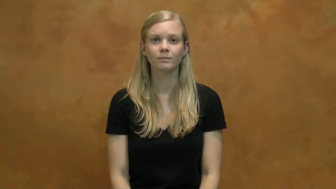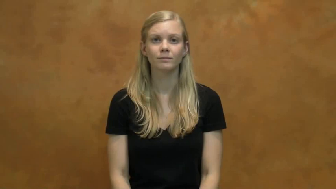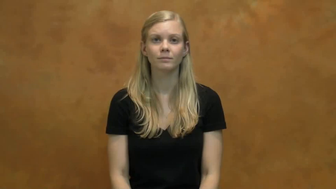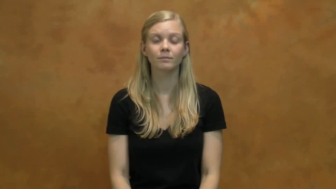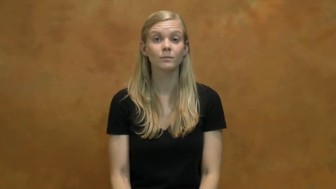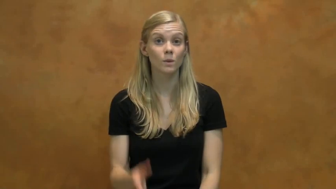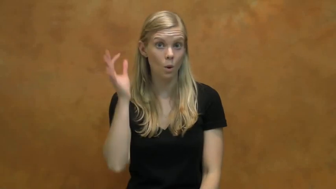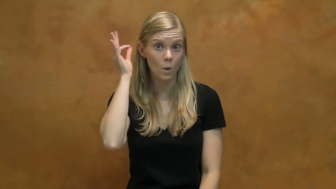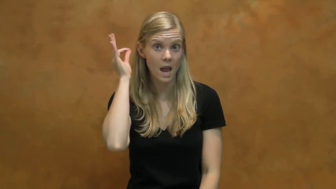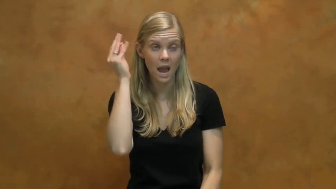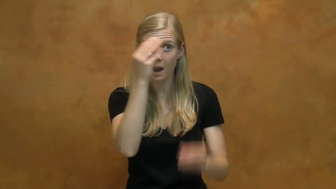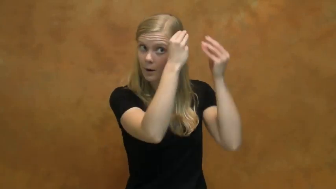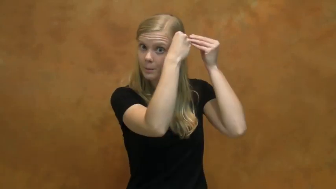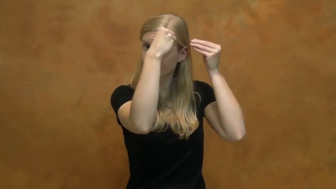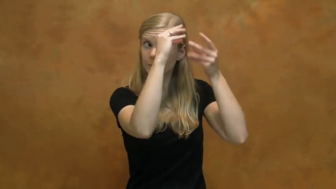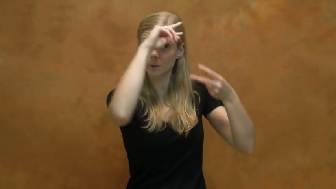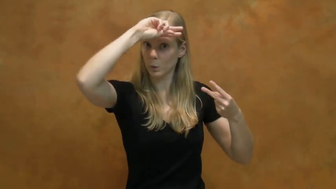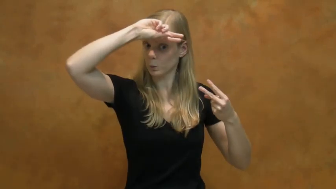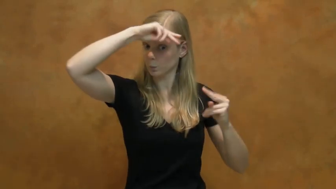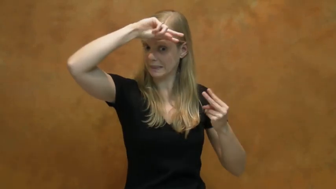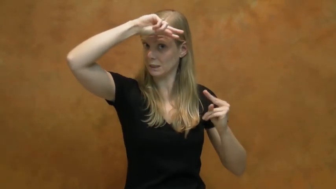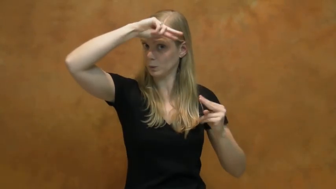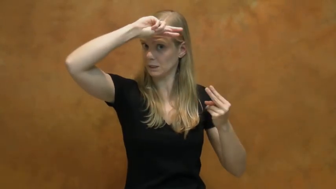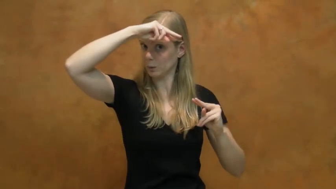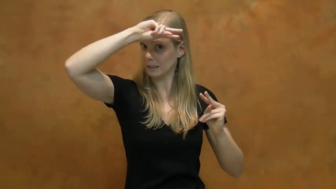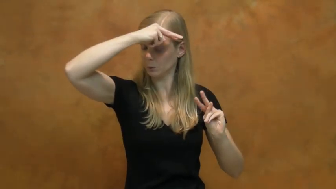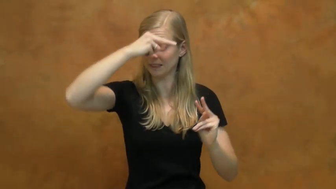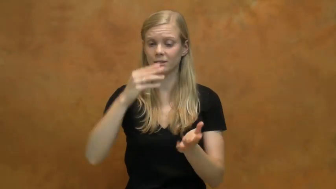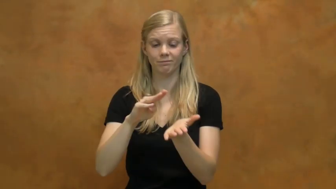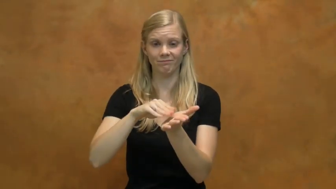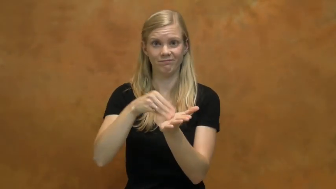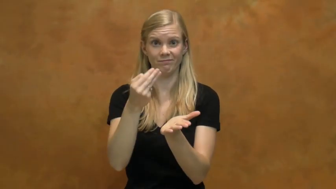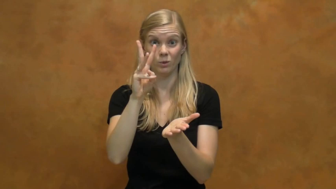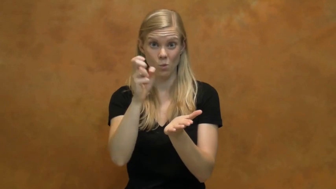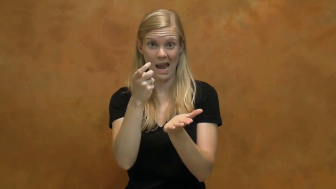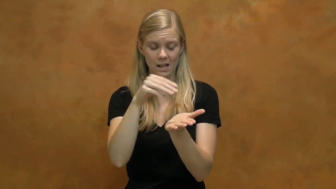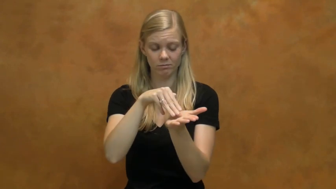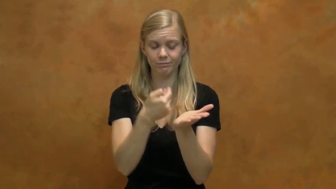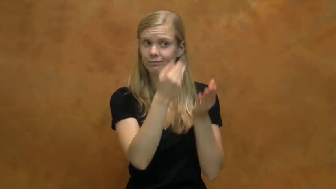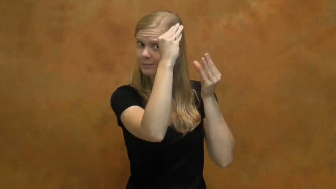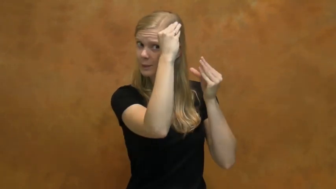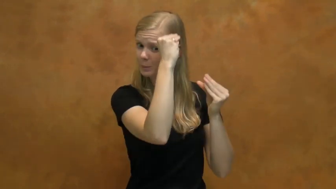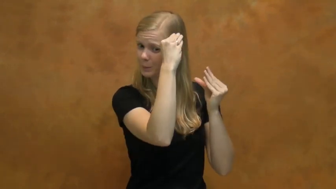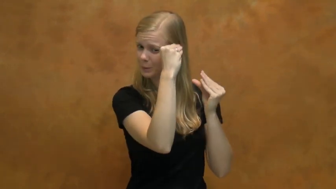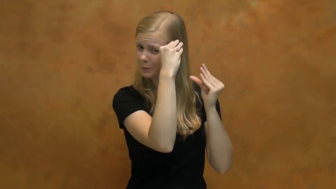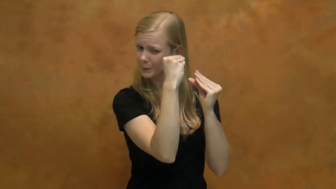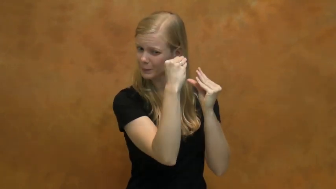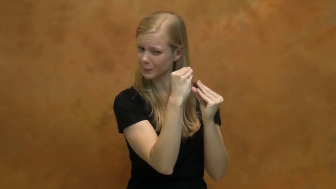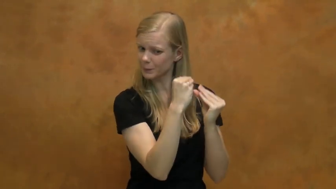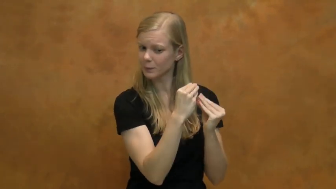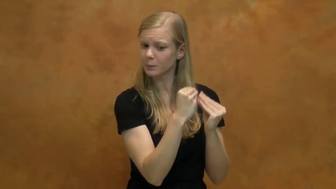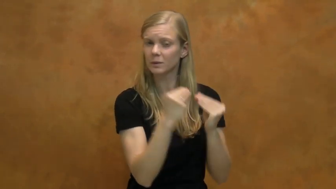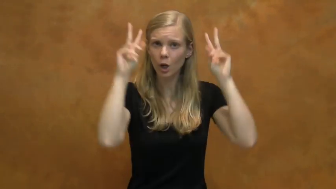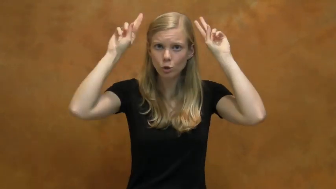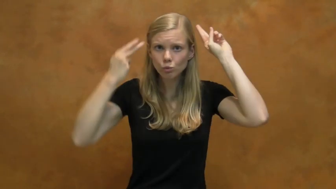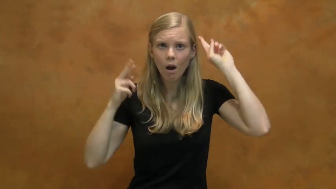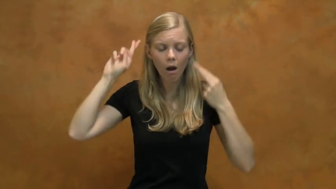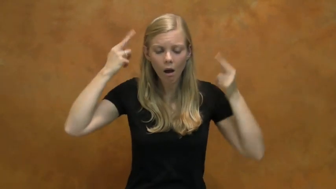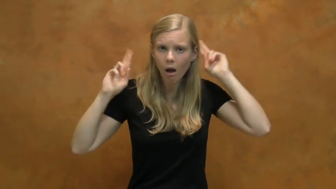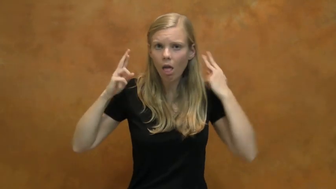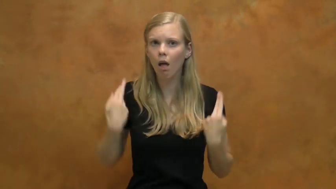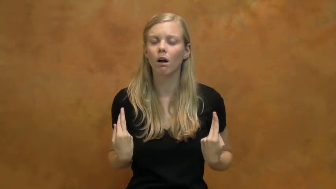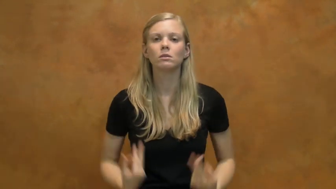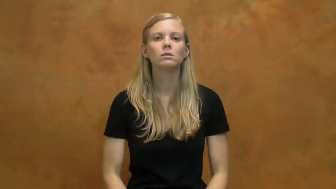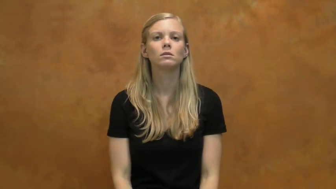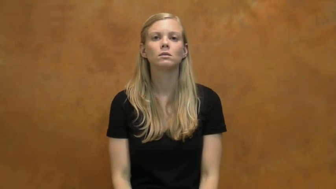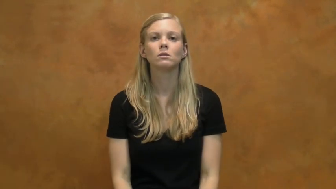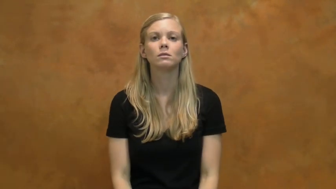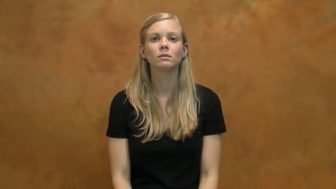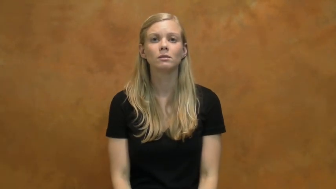dreadlocks